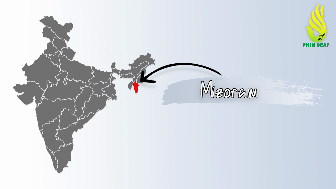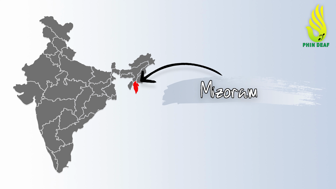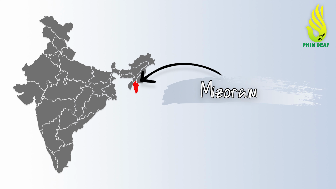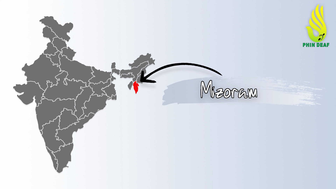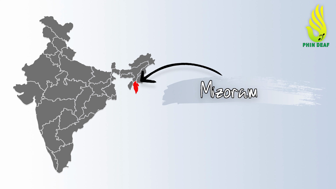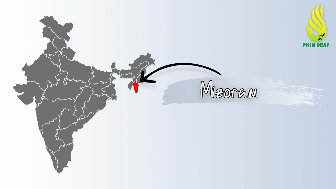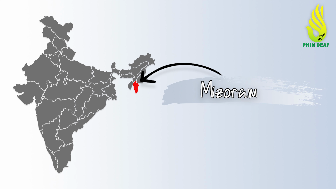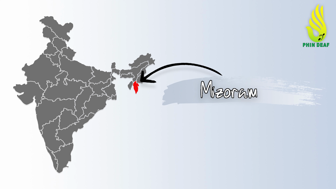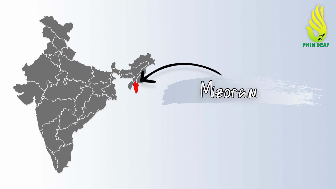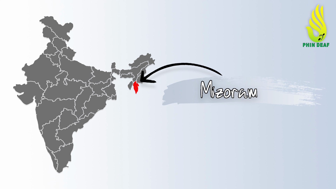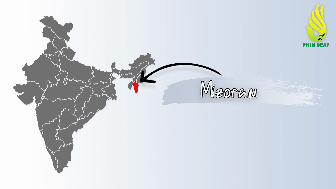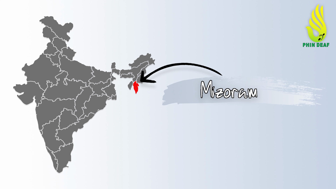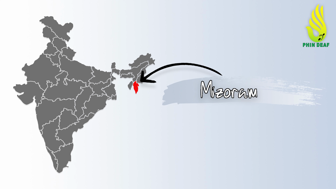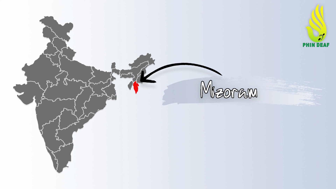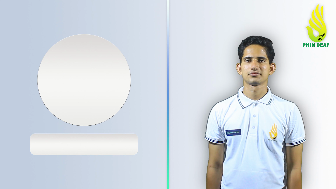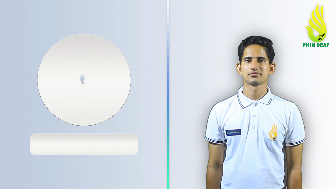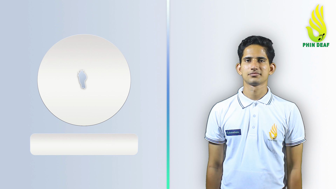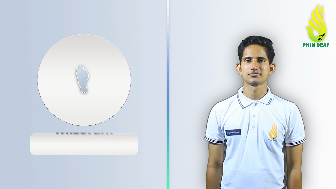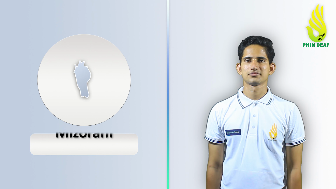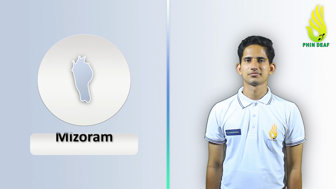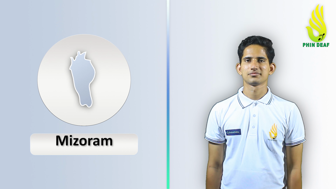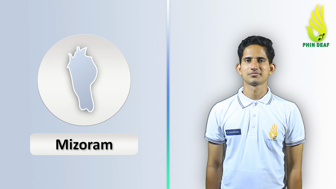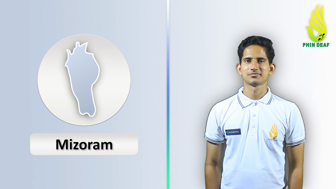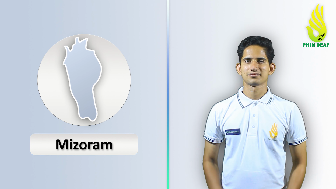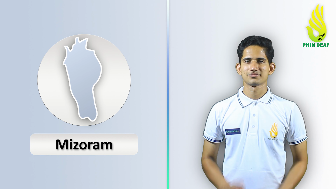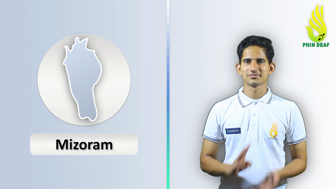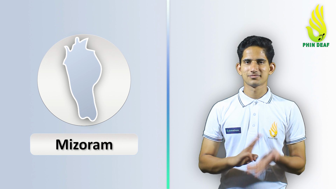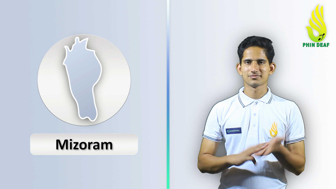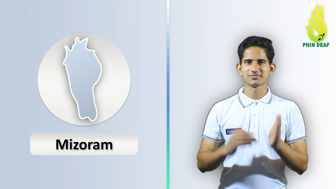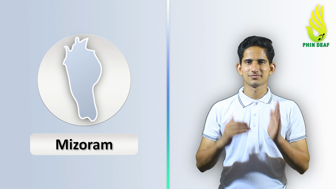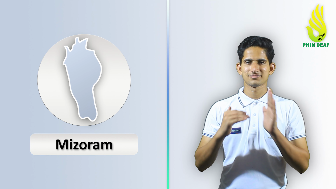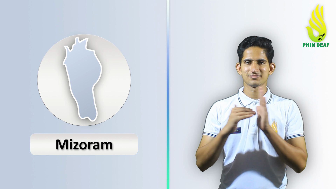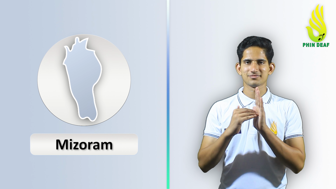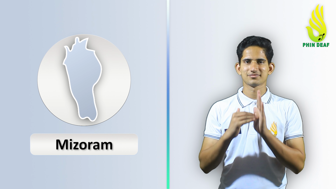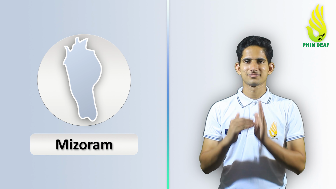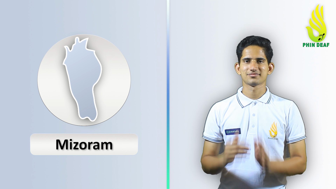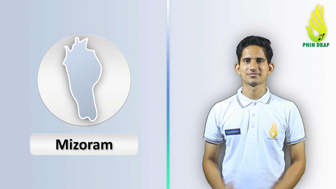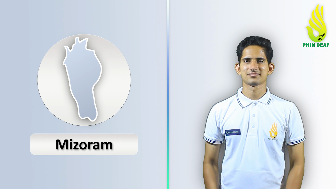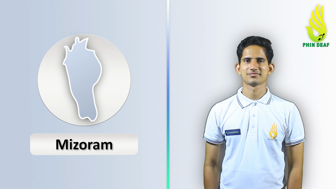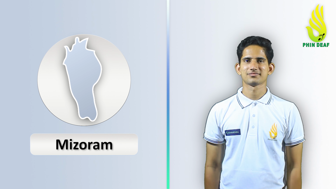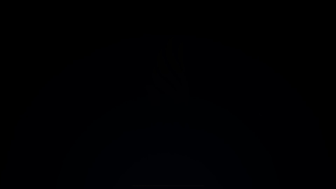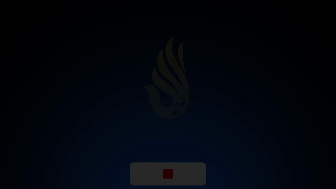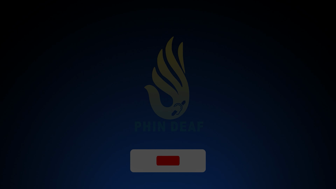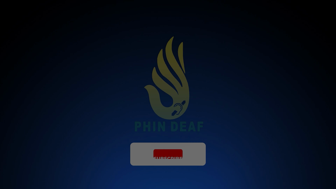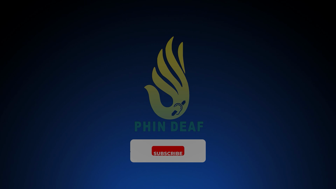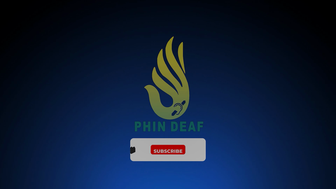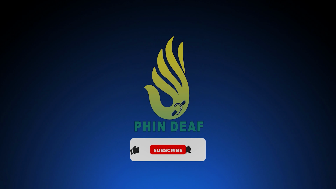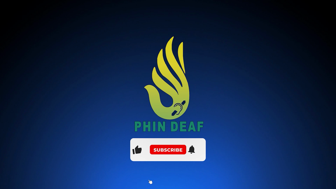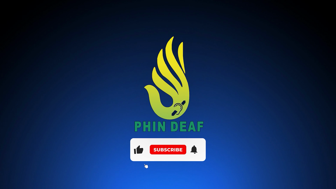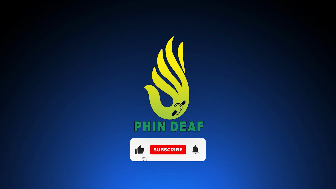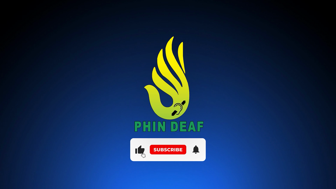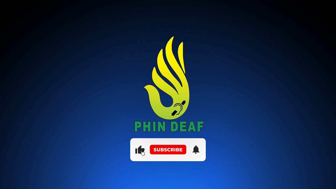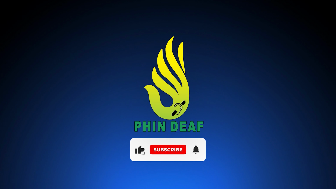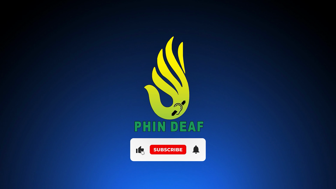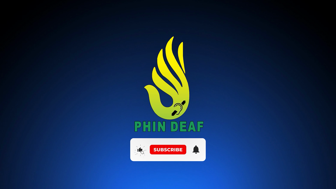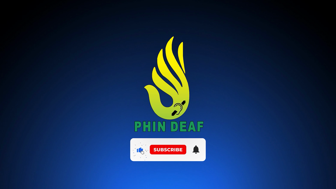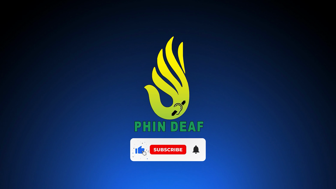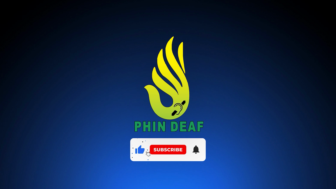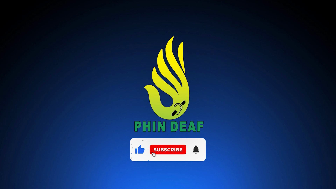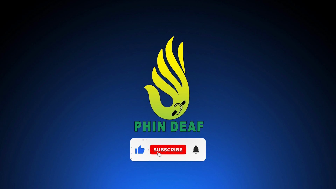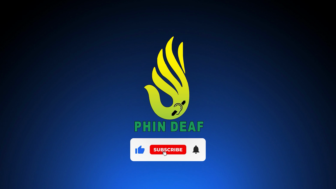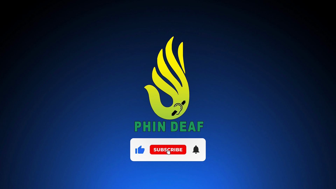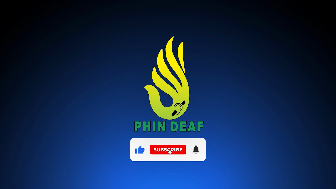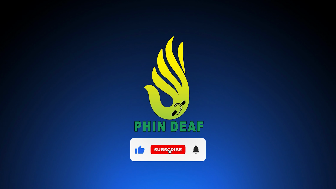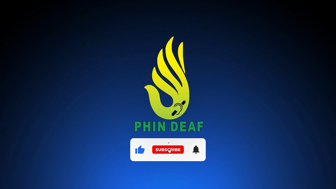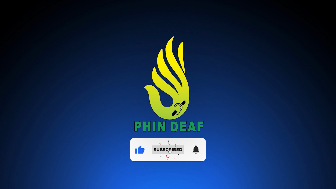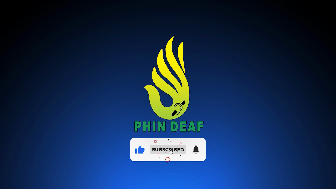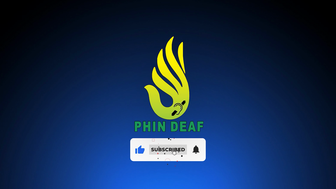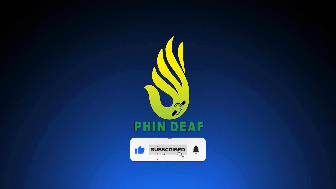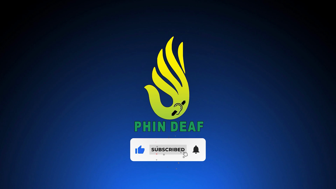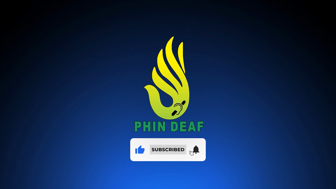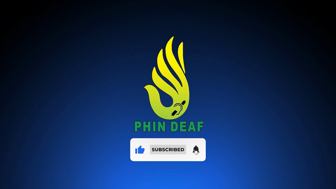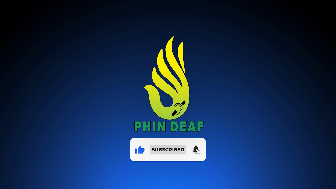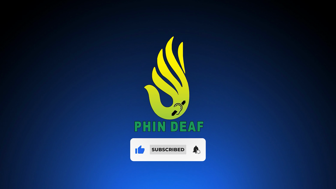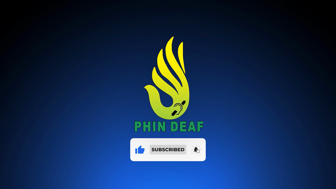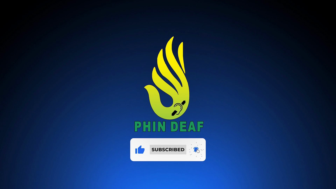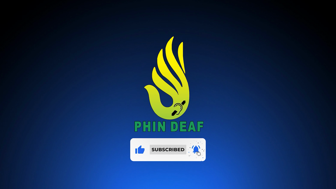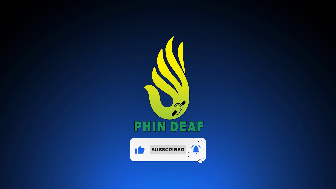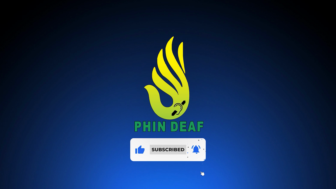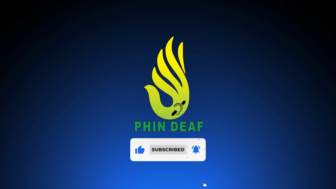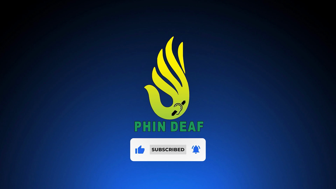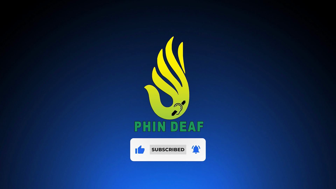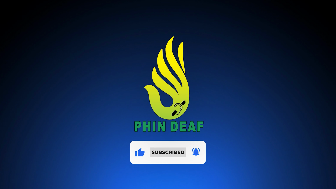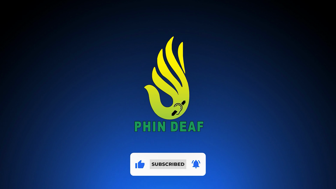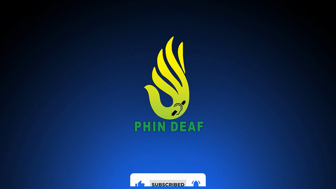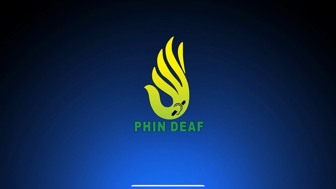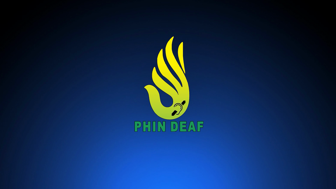Mizoram